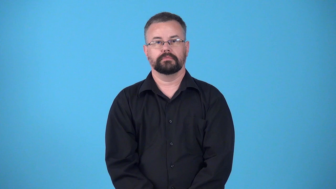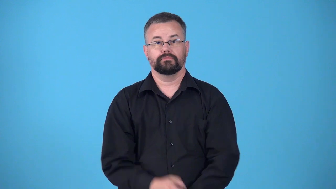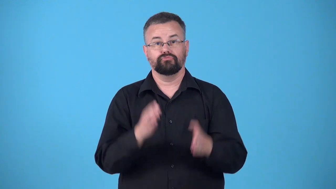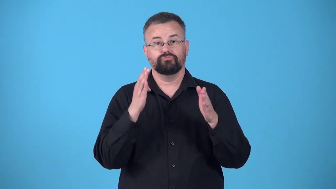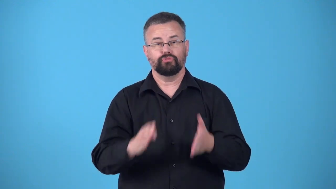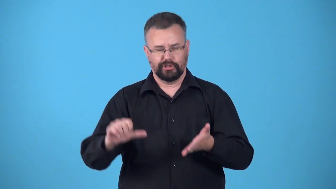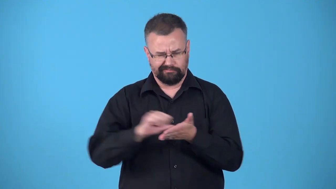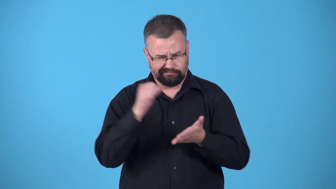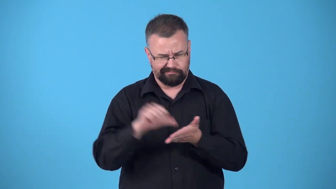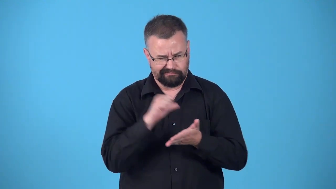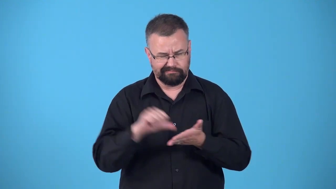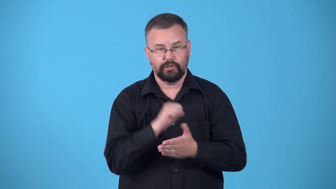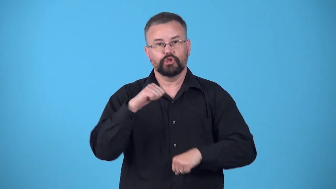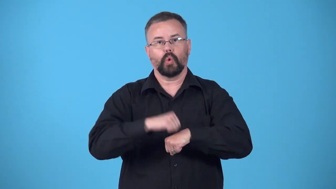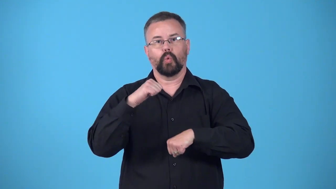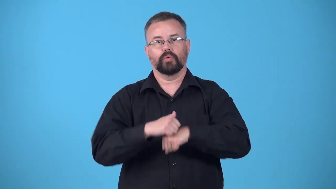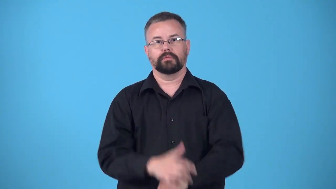cutter-carver